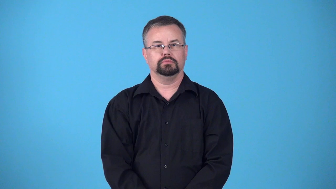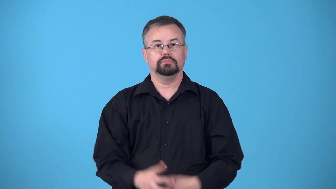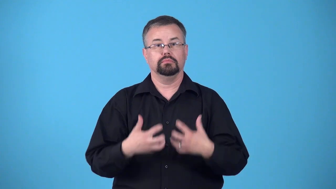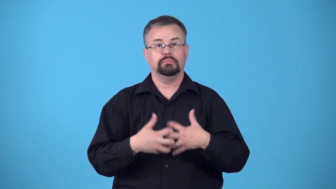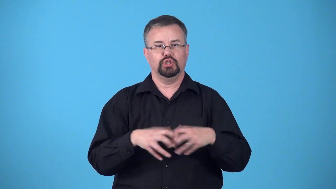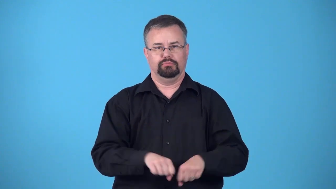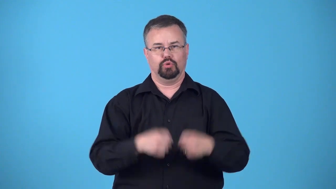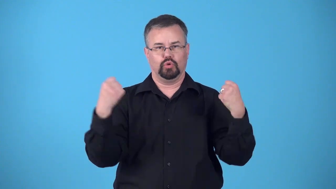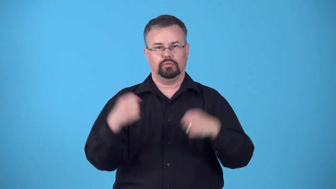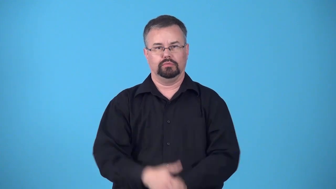on the blink